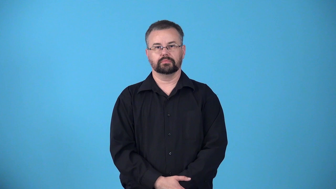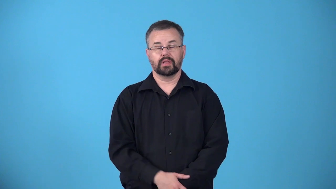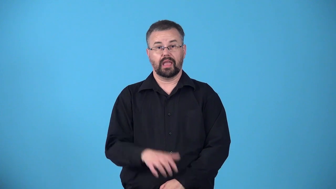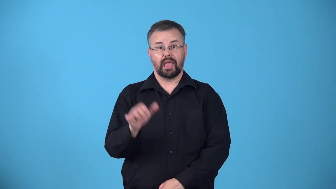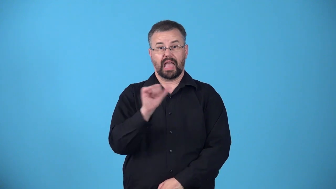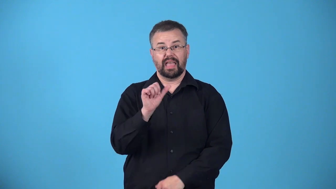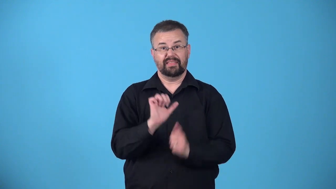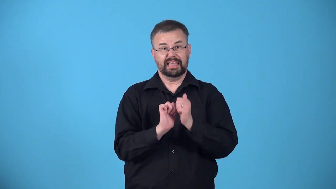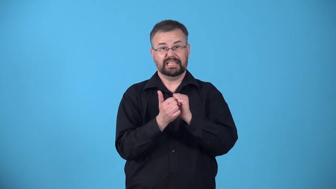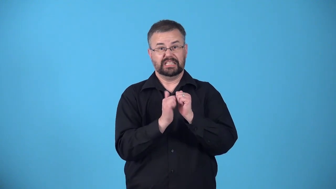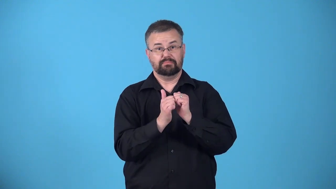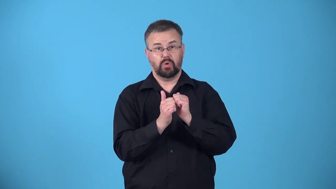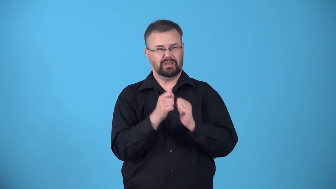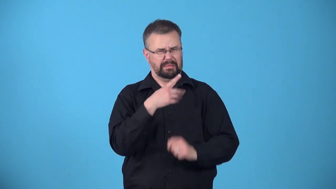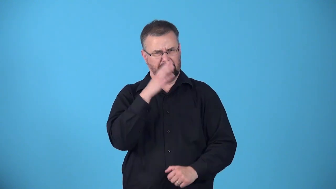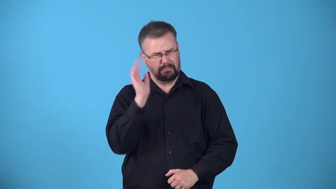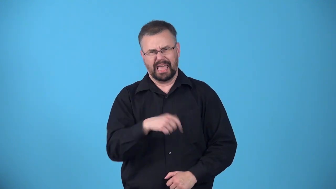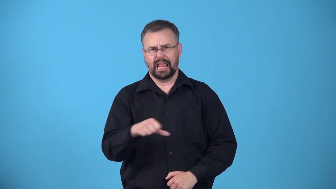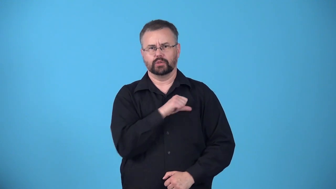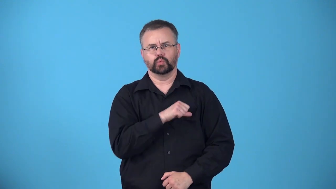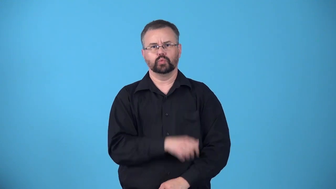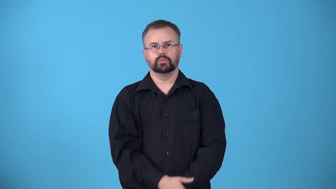unsportsmanlike